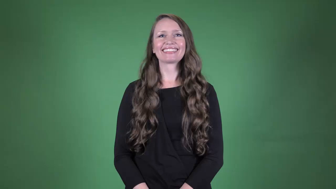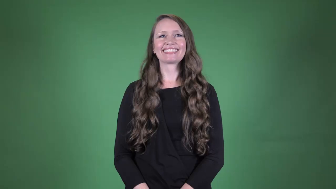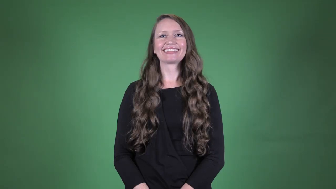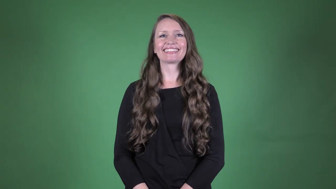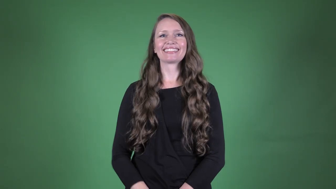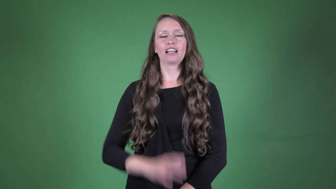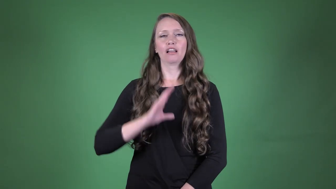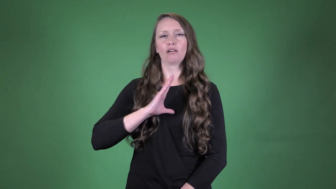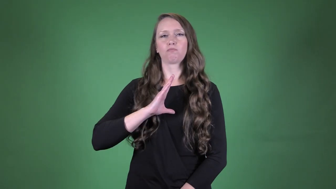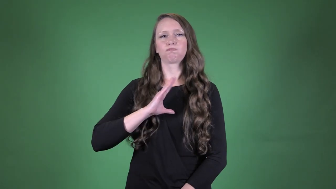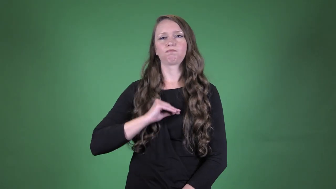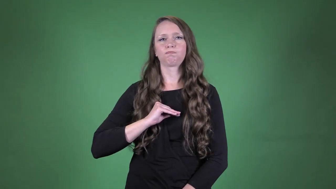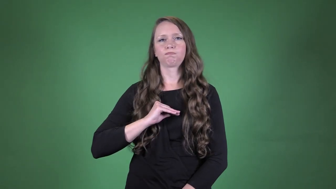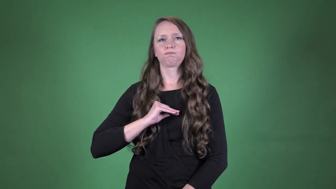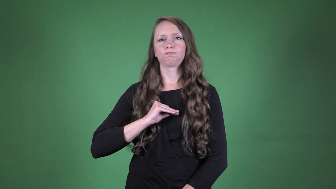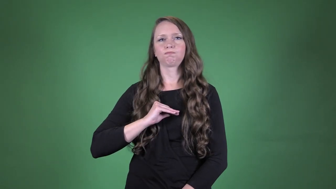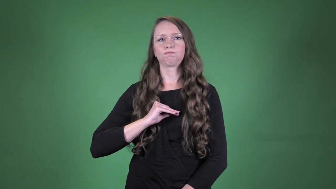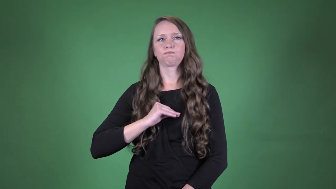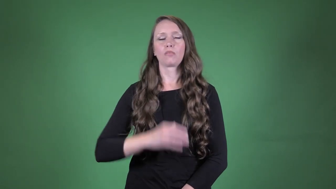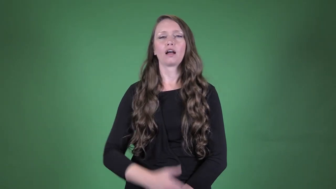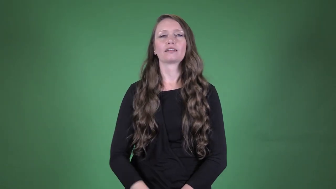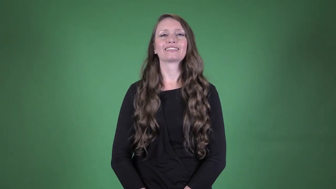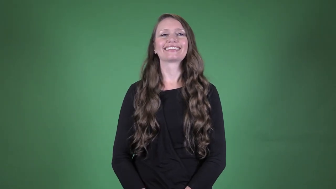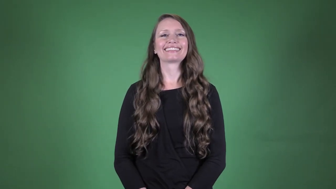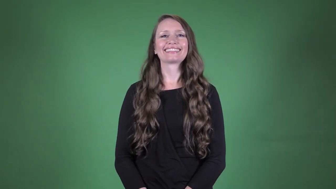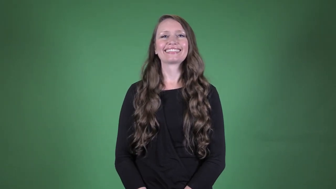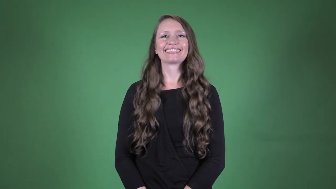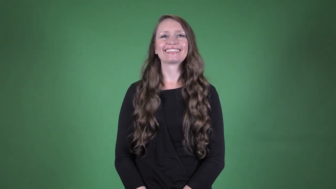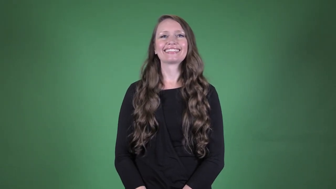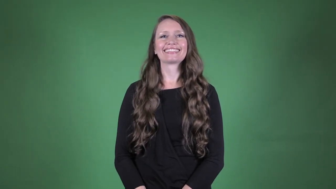deflated